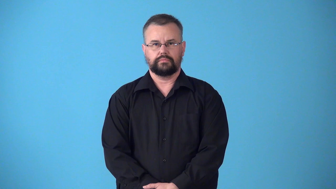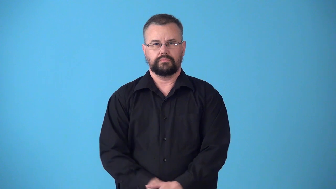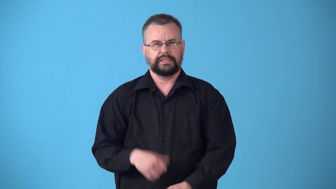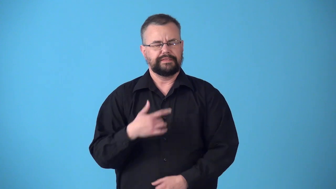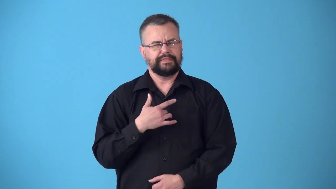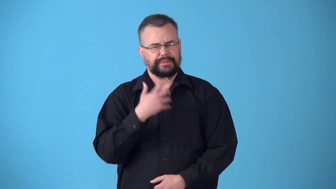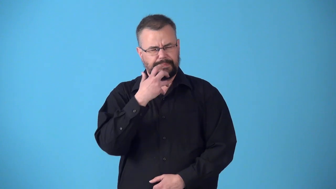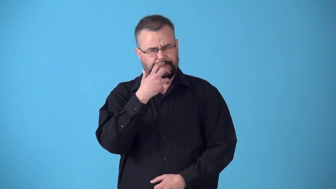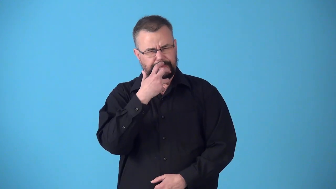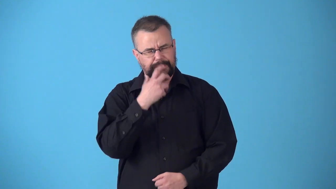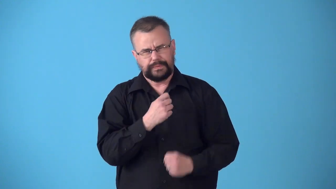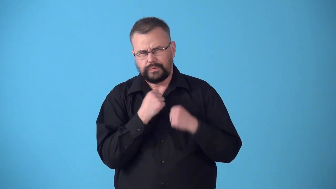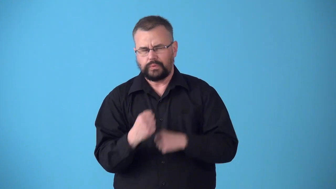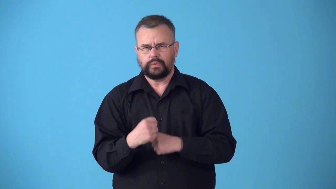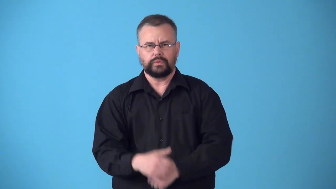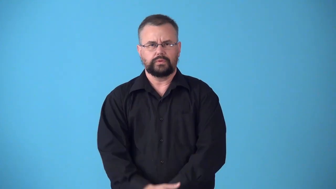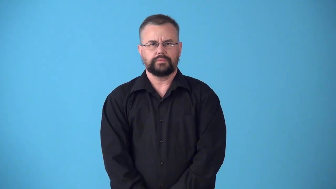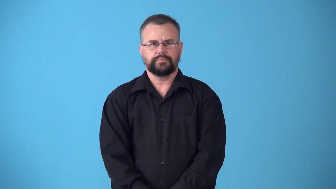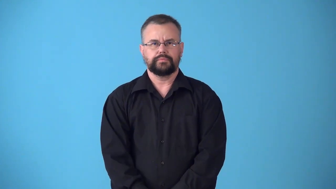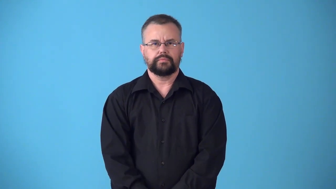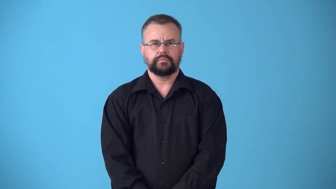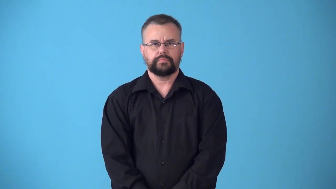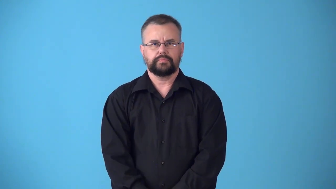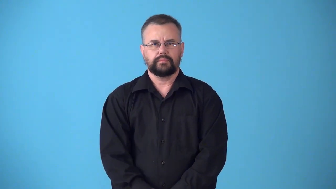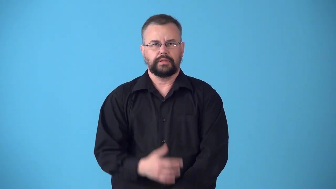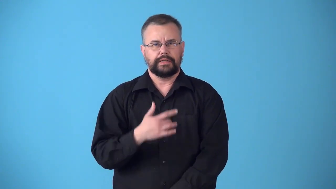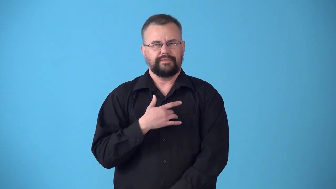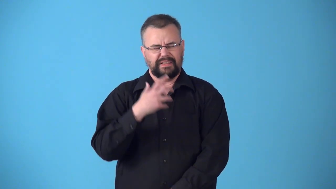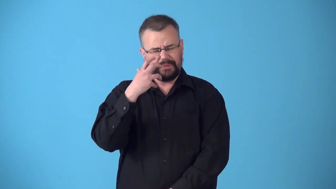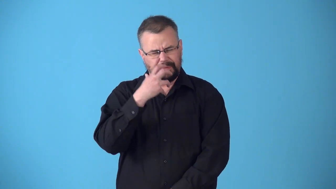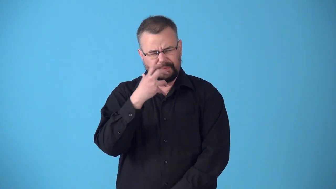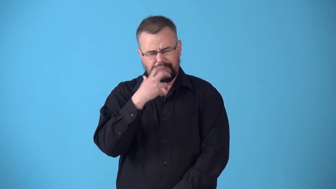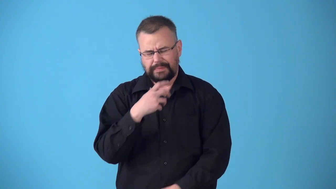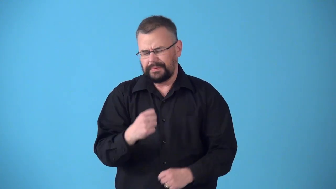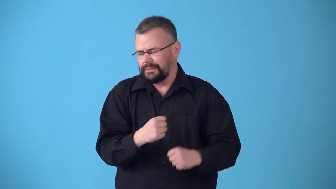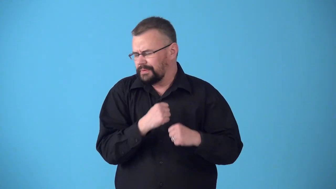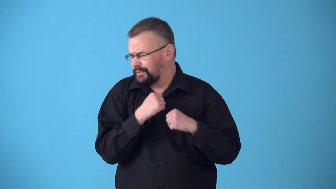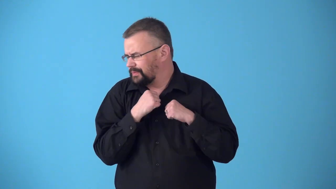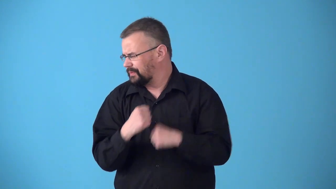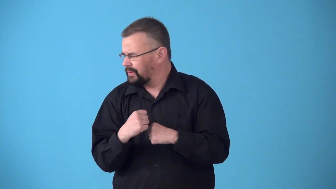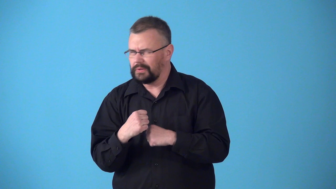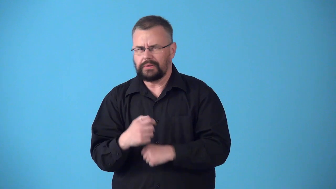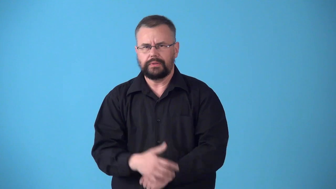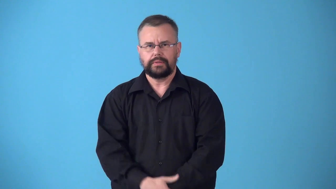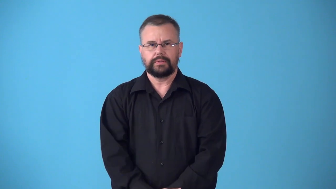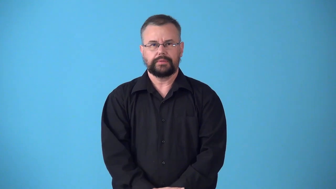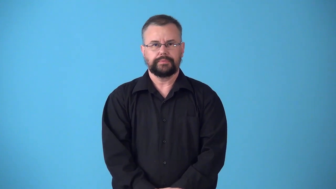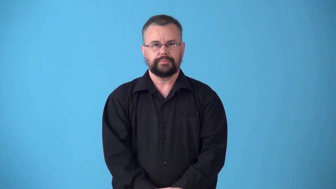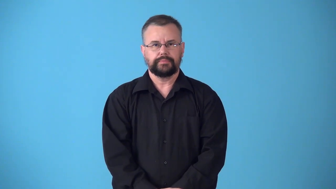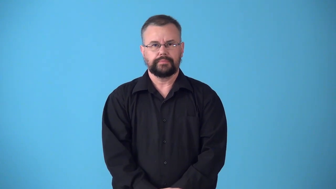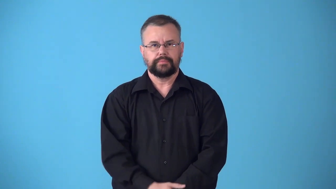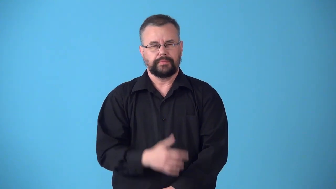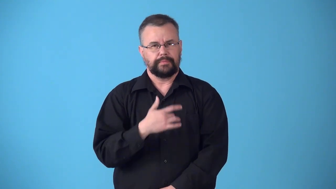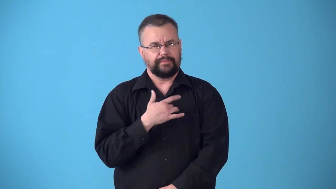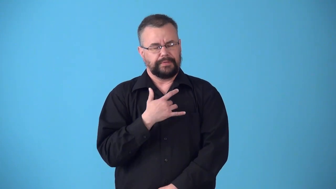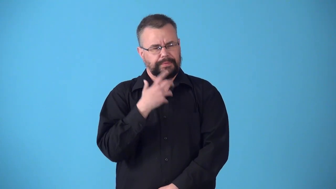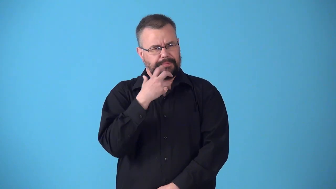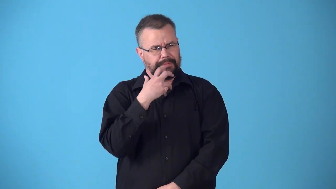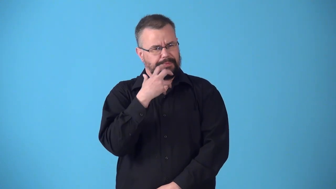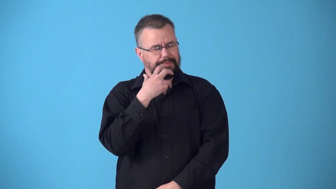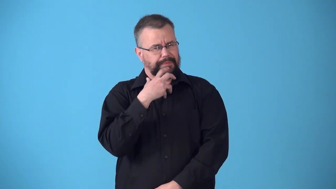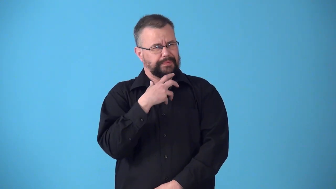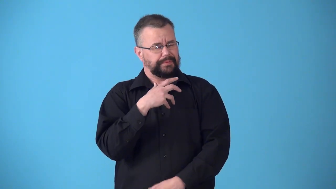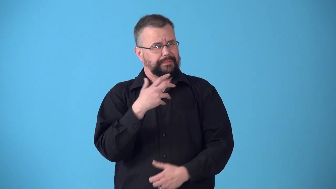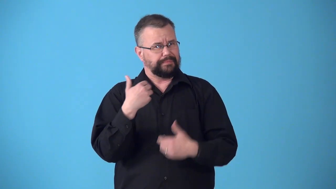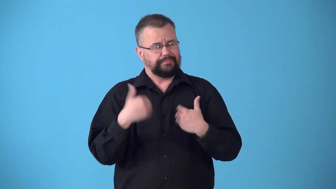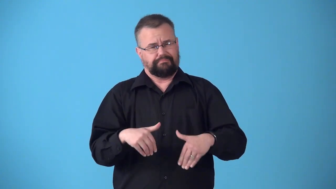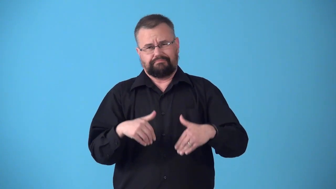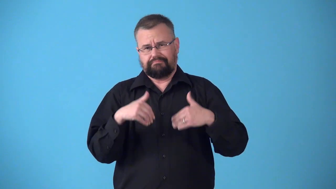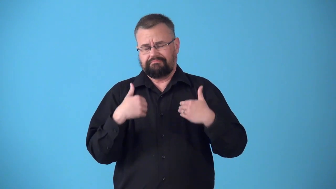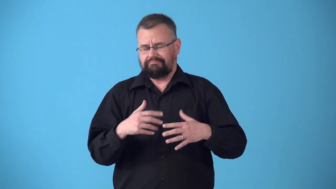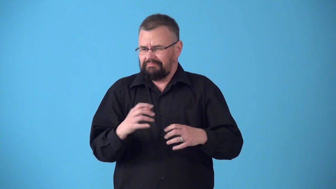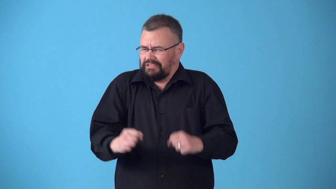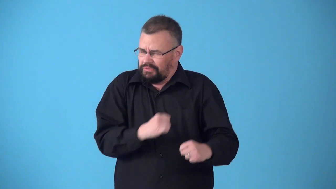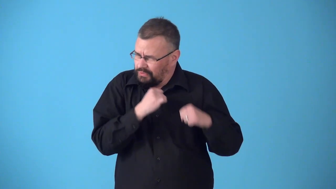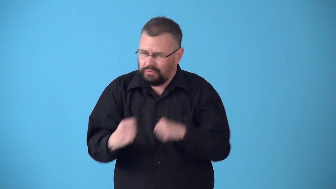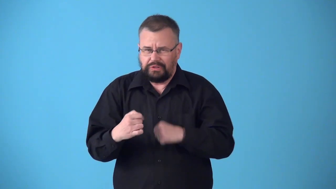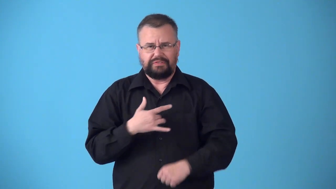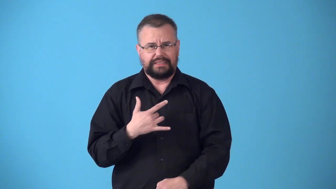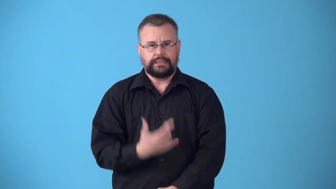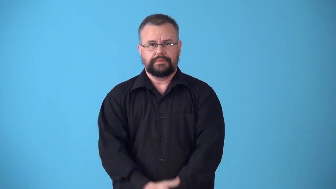stiff,stiffer,stiffest